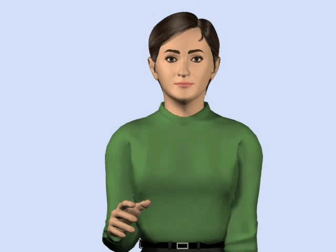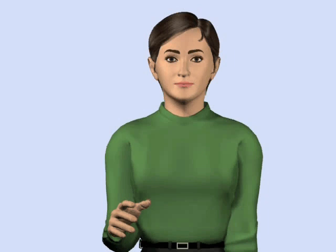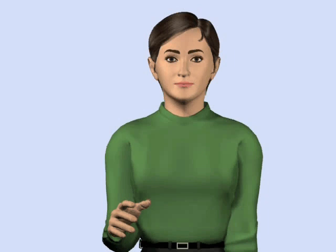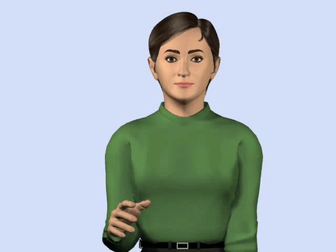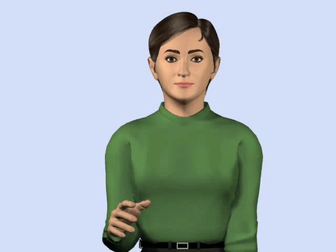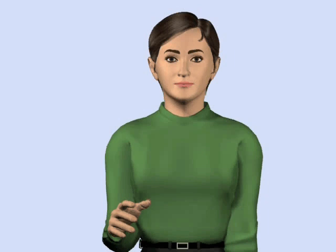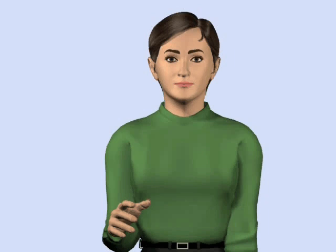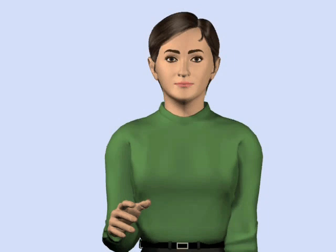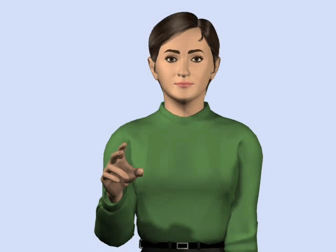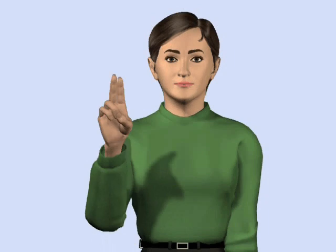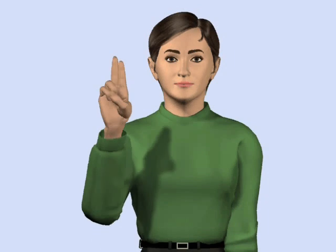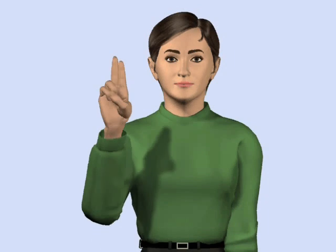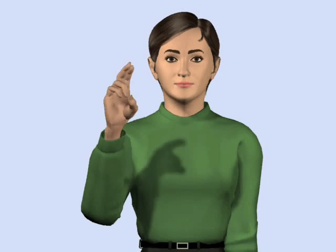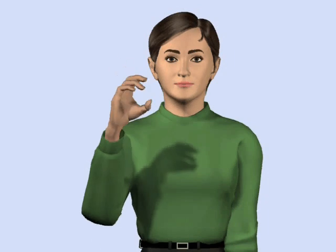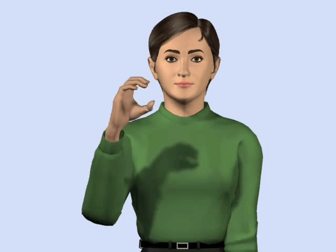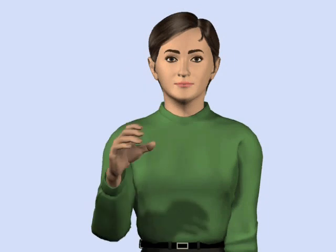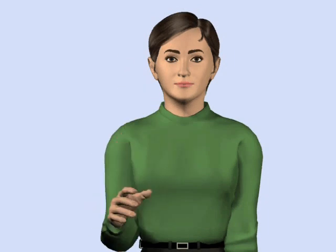University City,MO